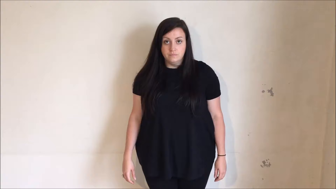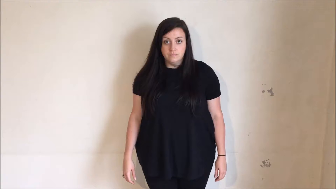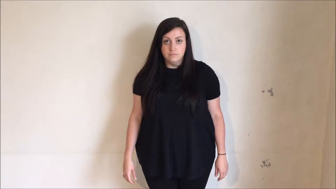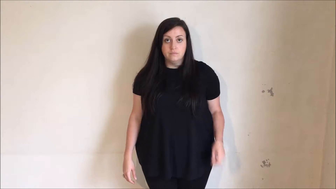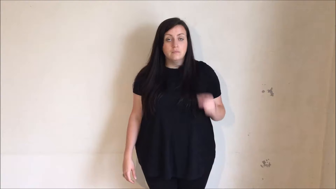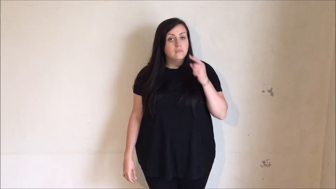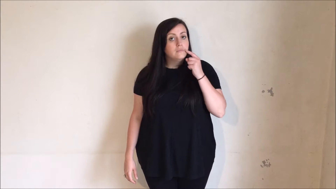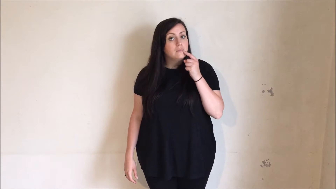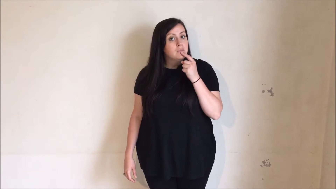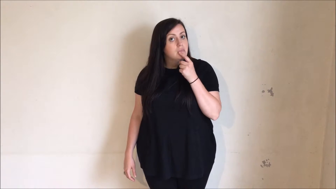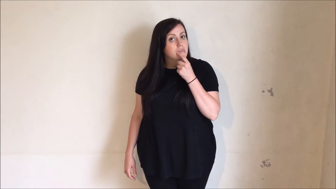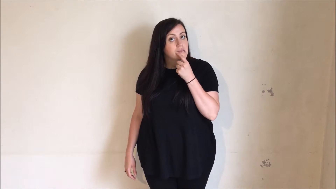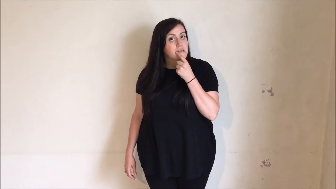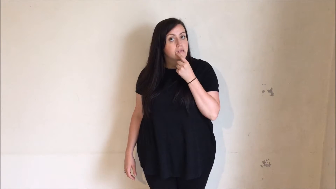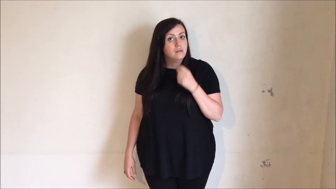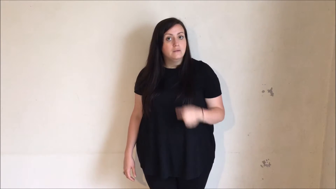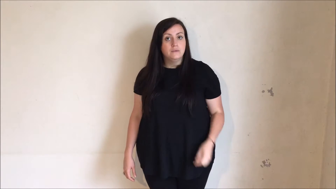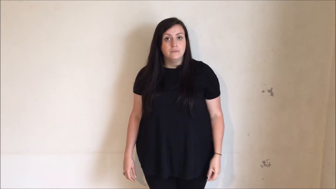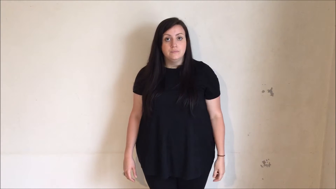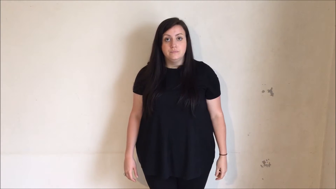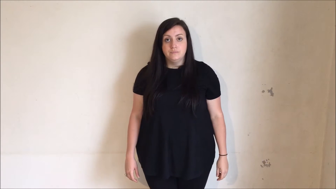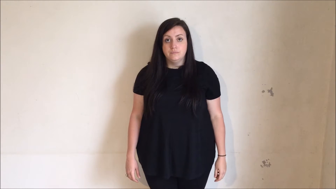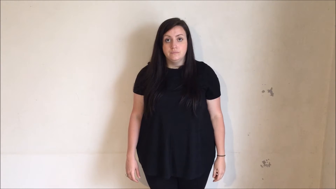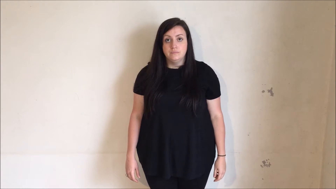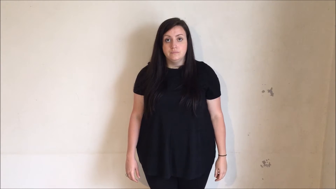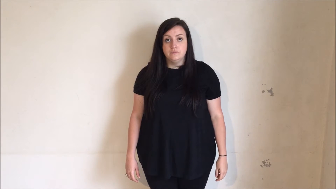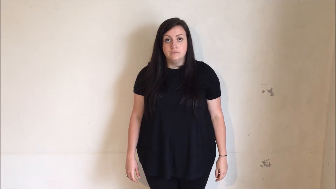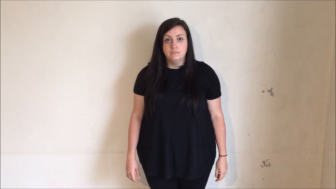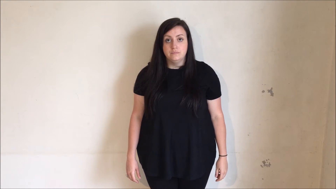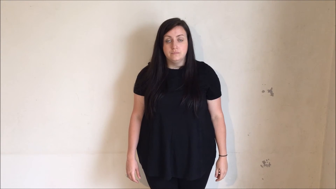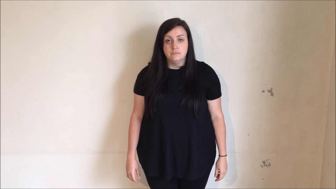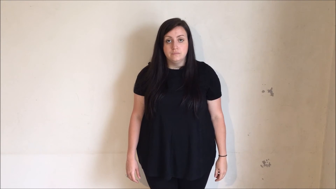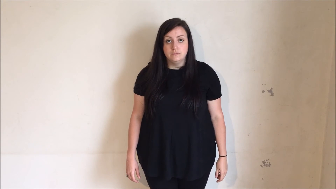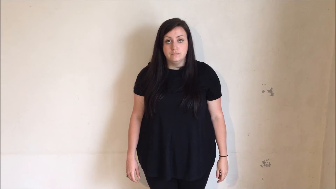red